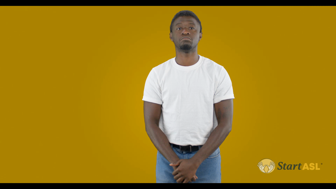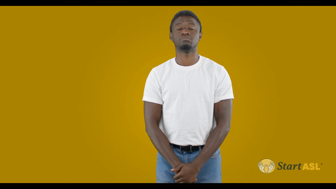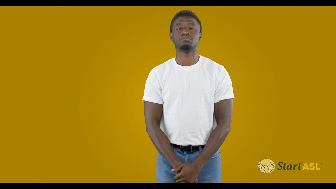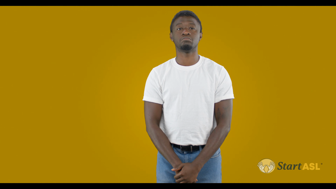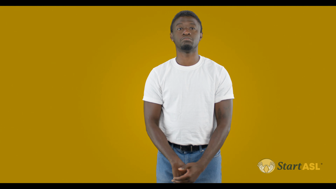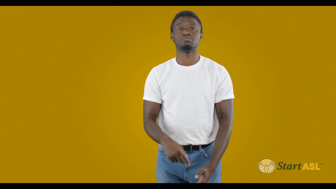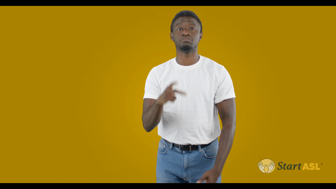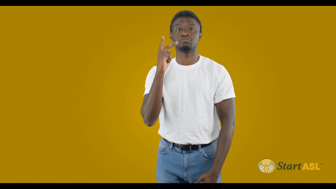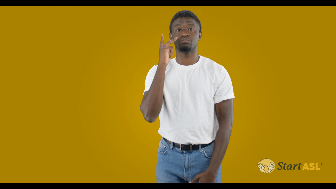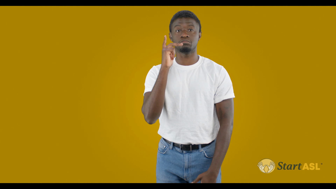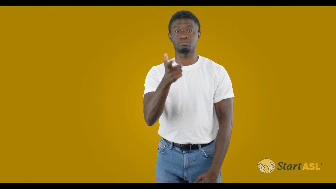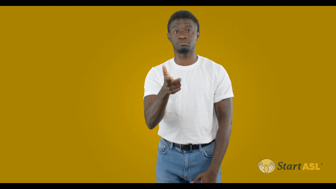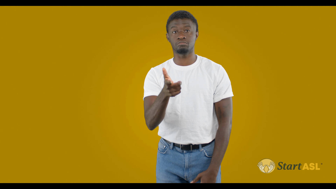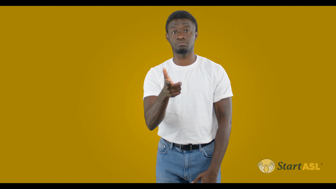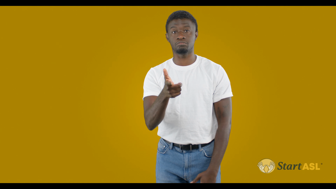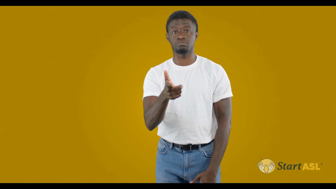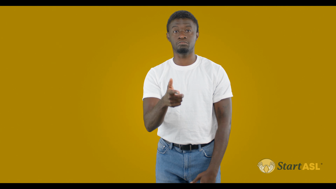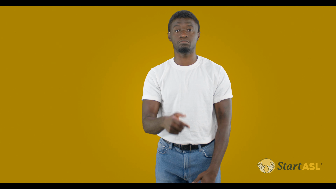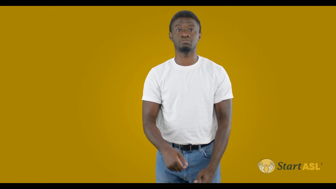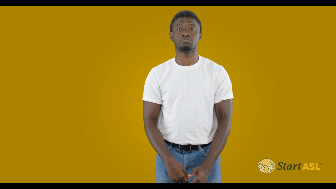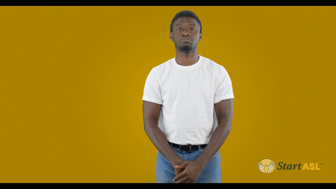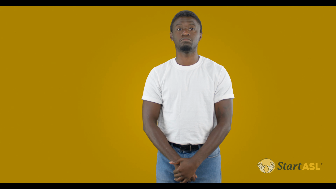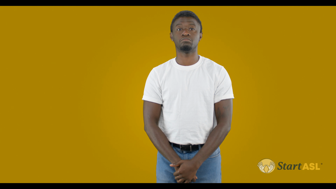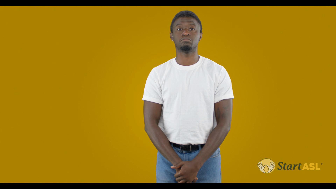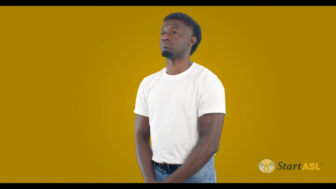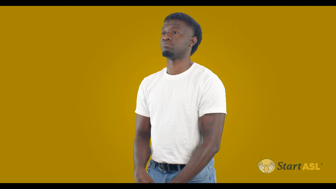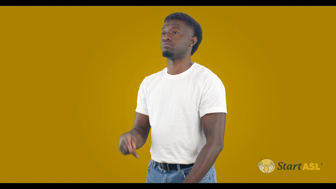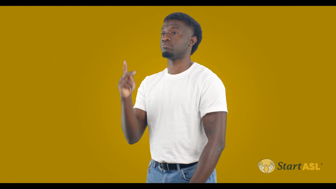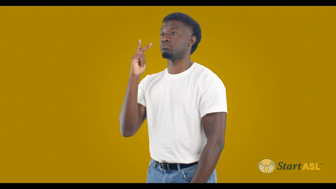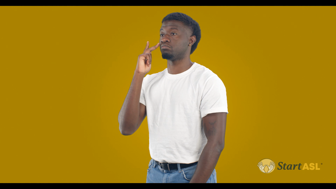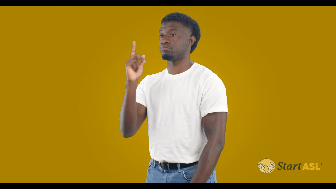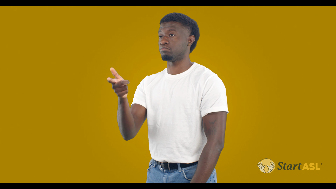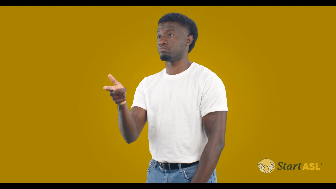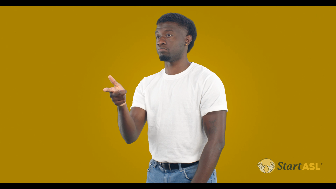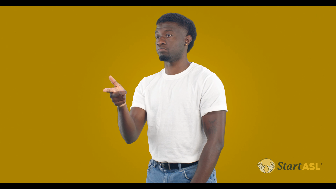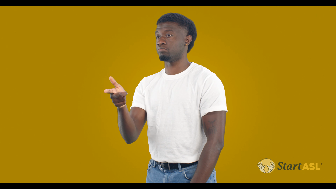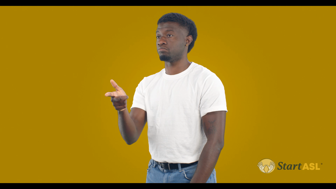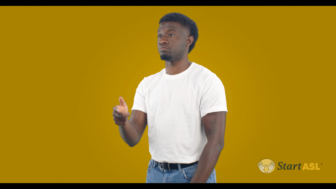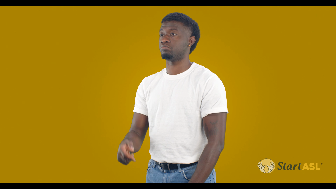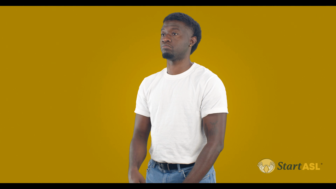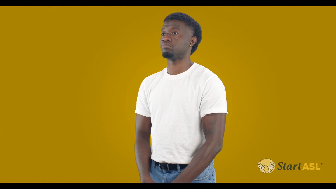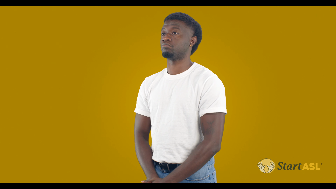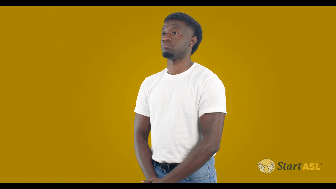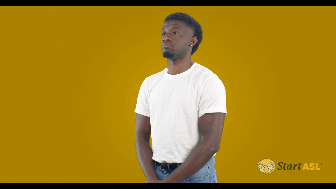see you later